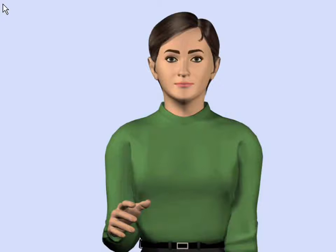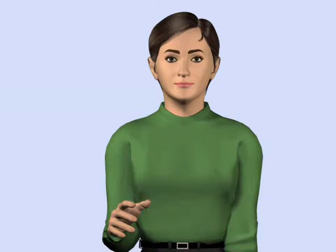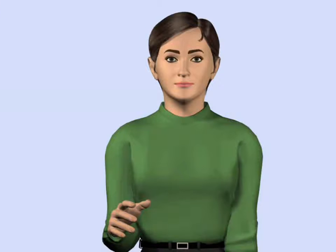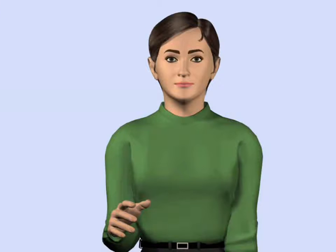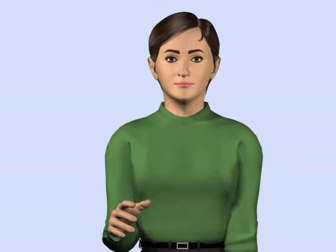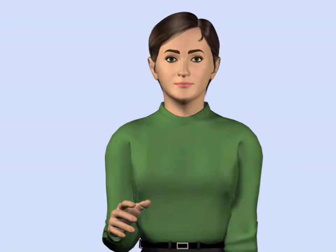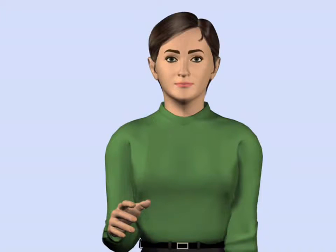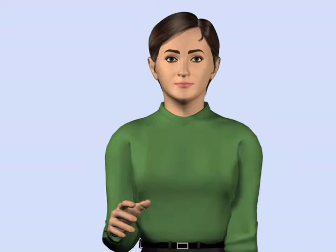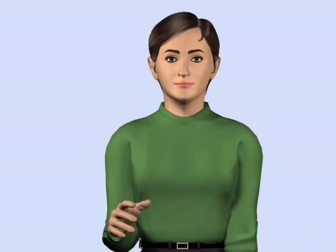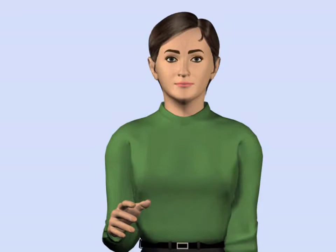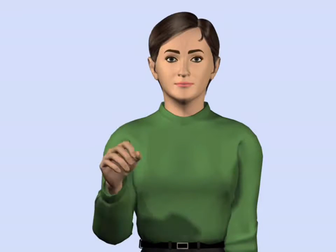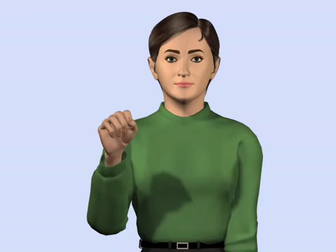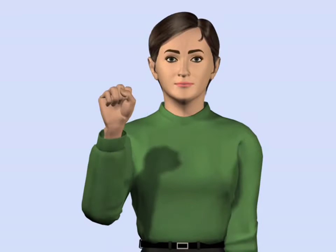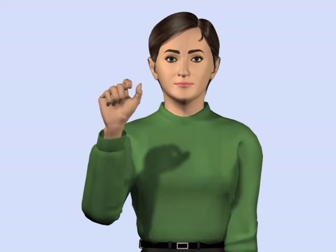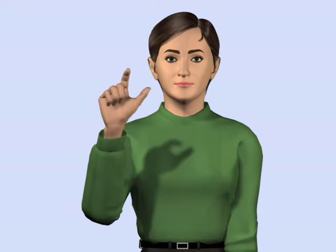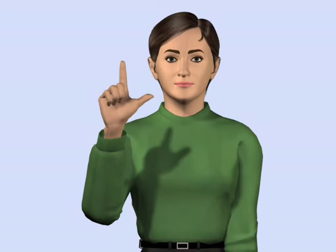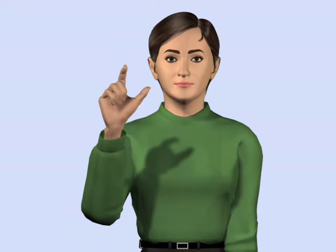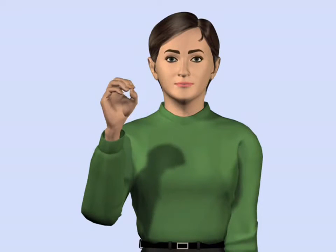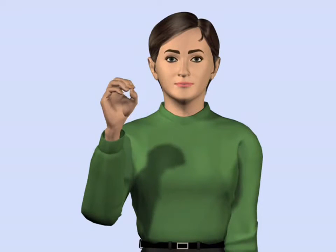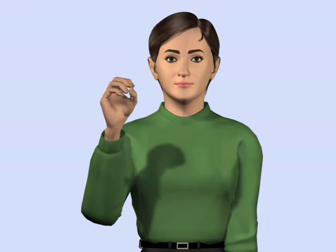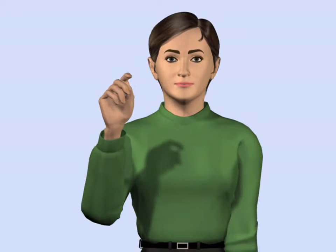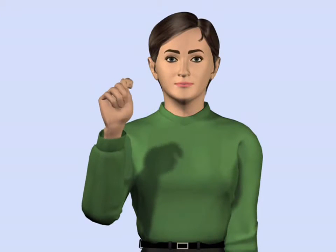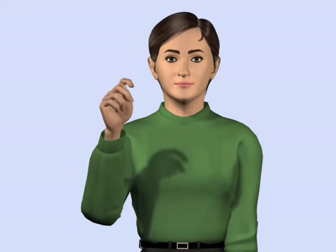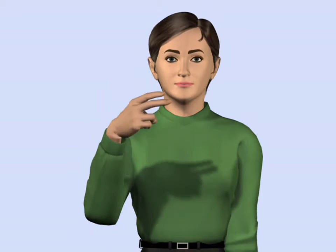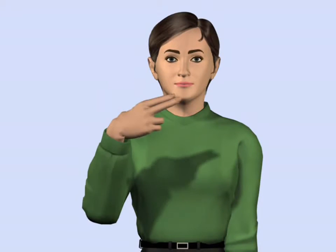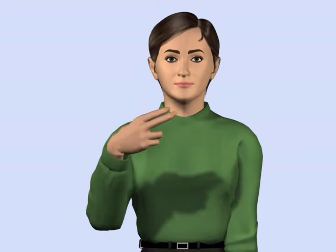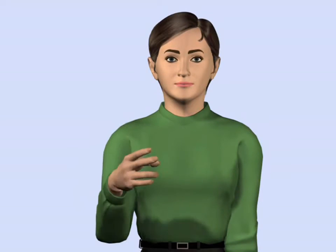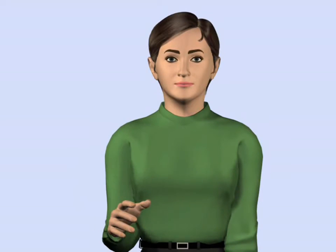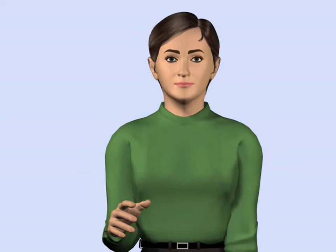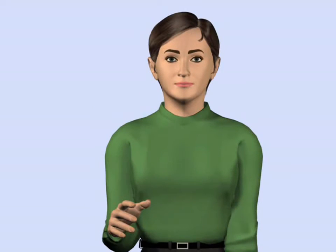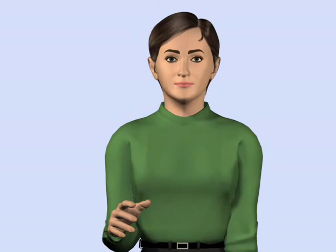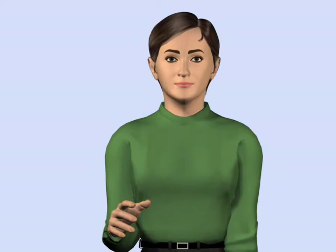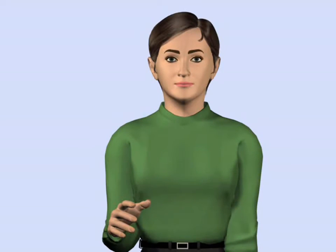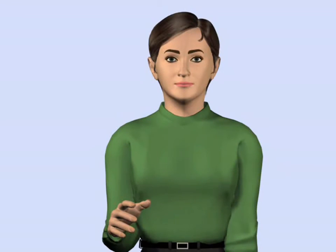sloth